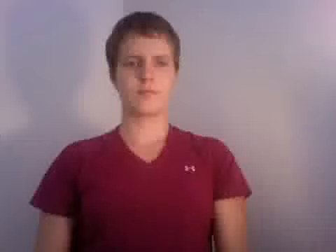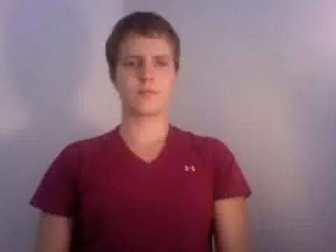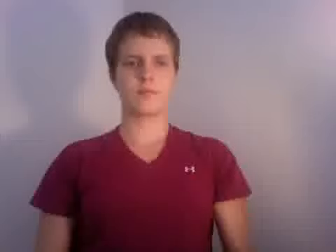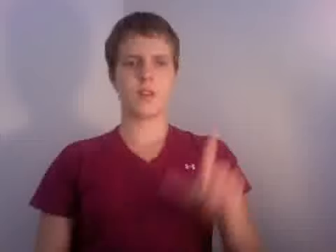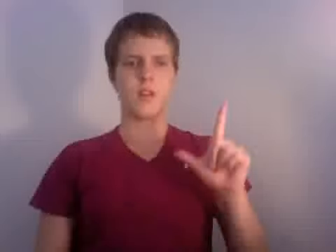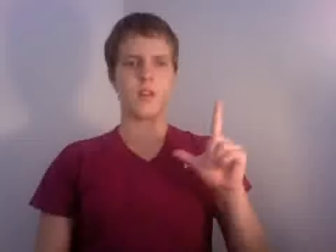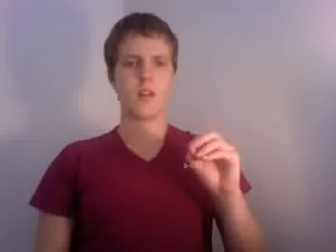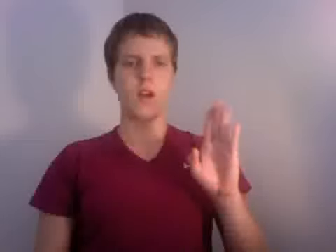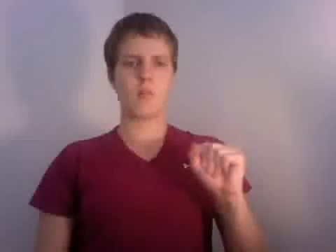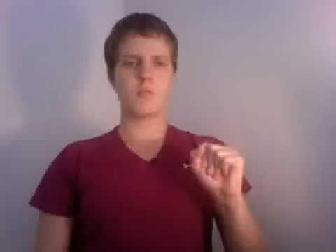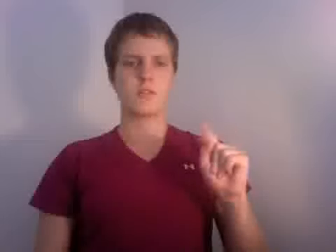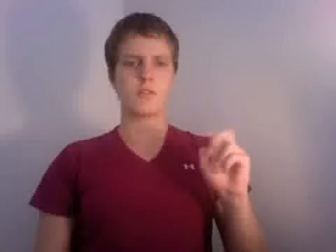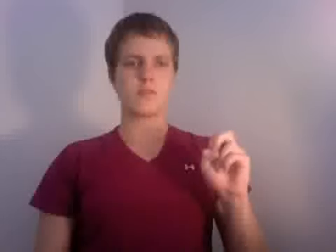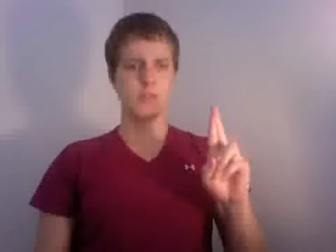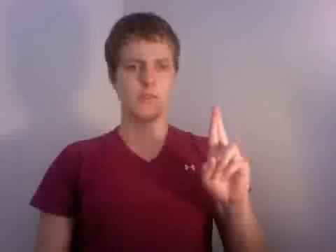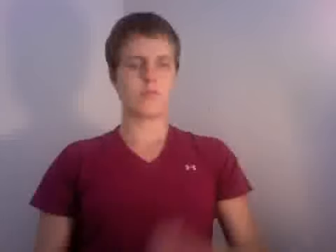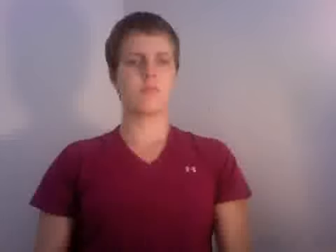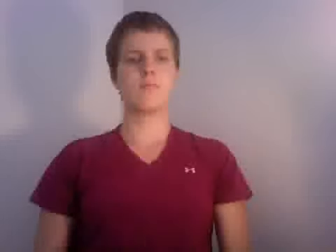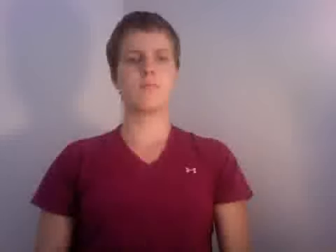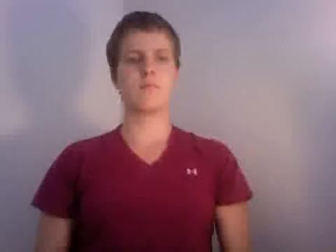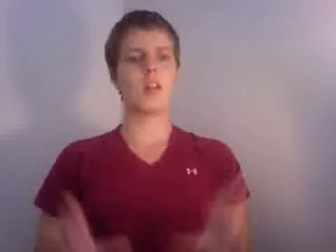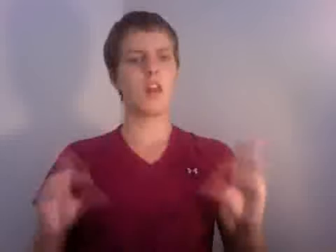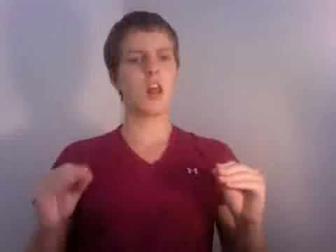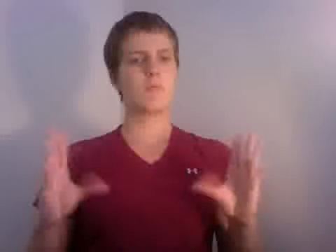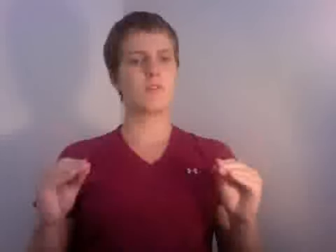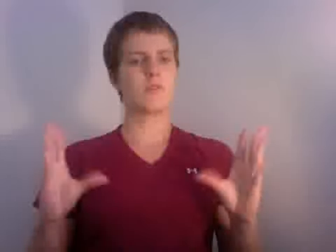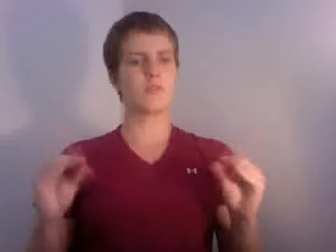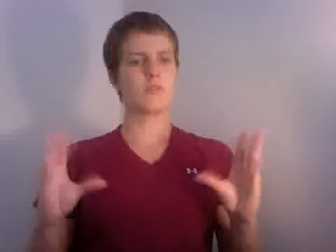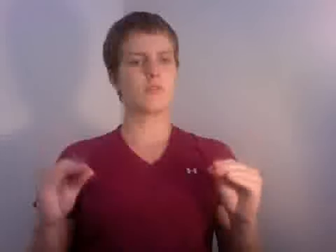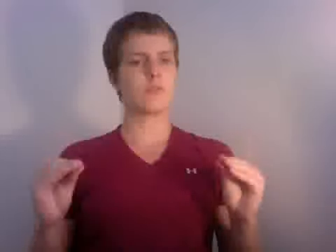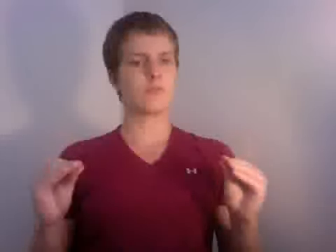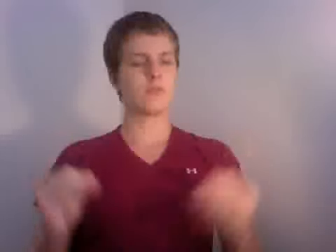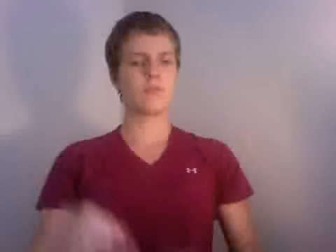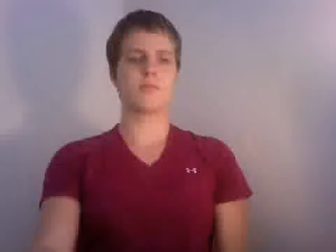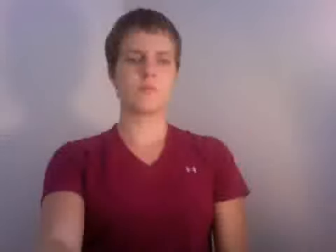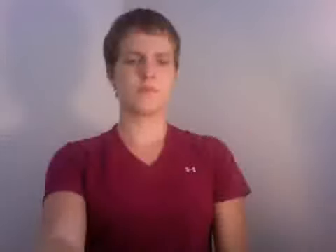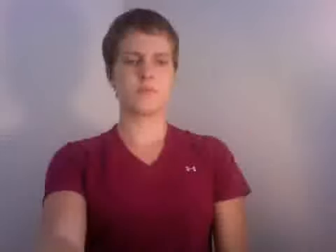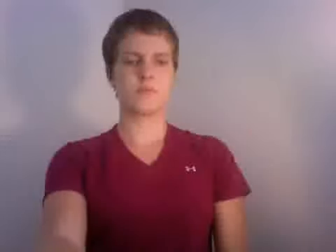Lobster